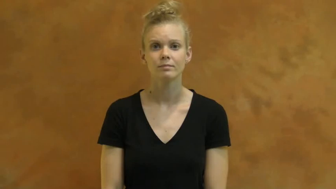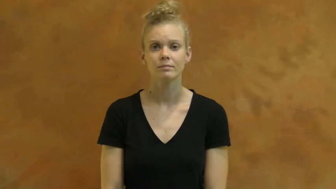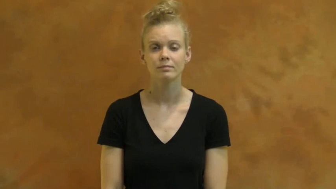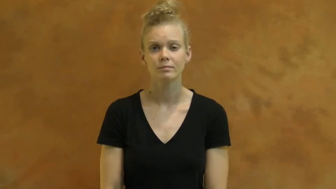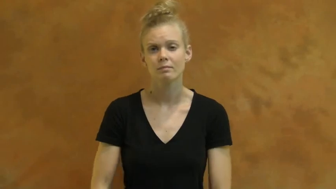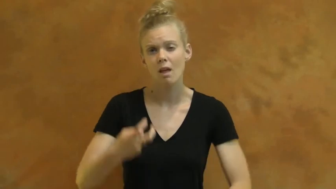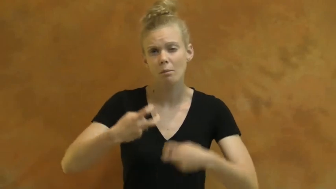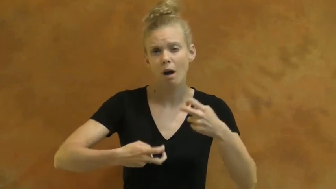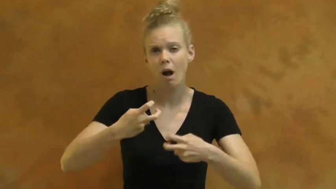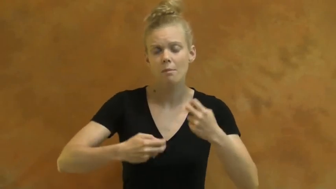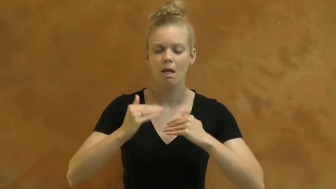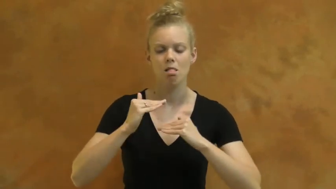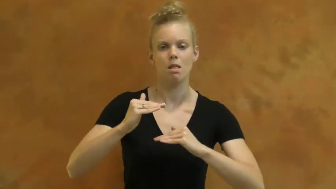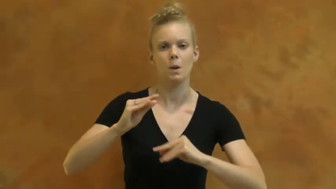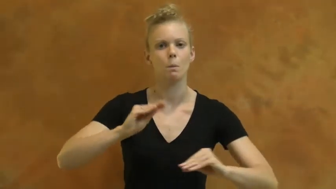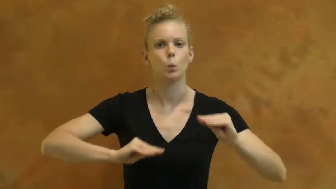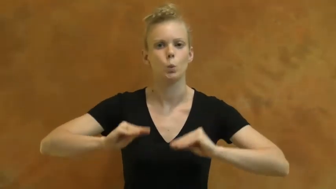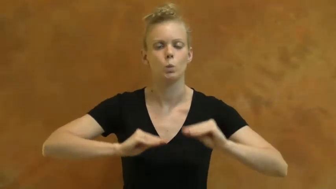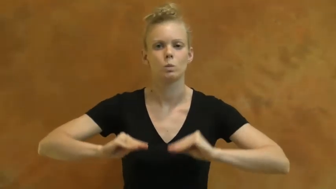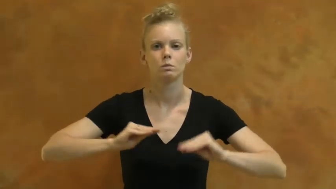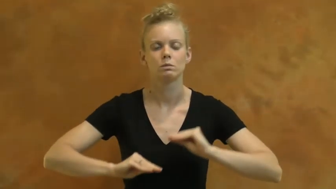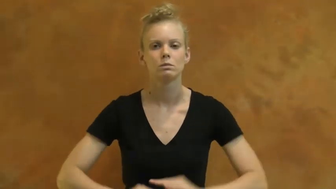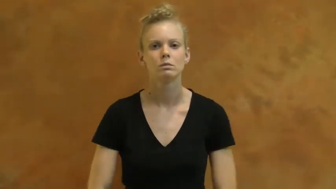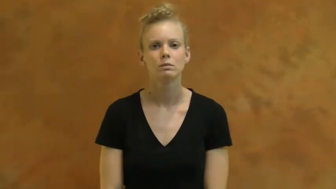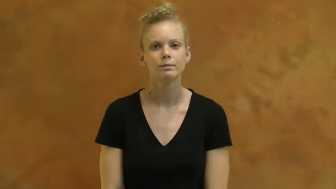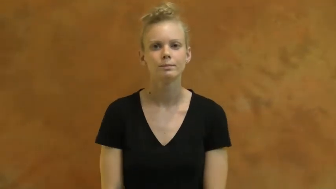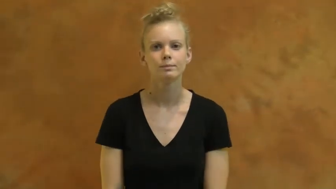physical disability